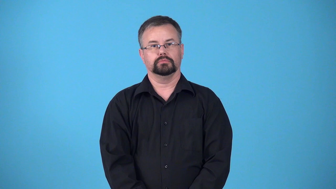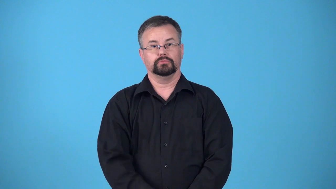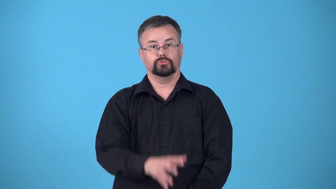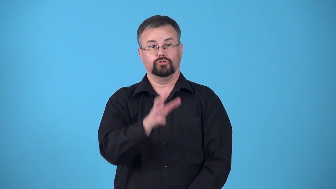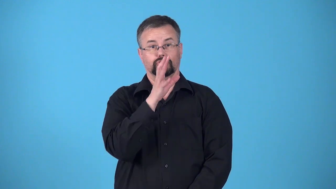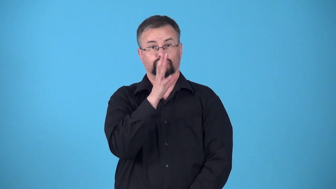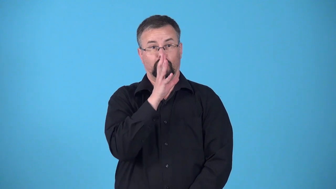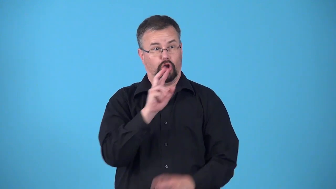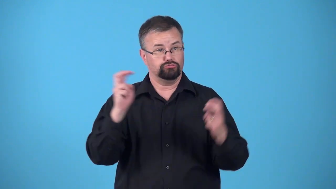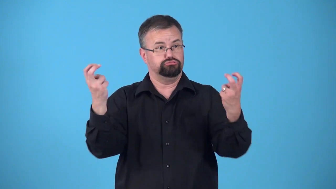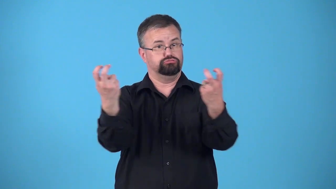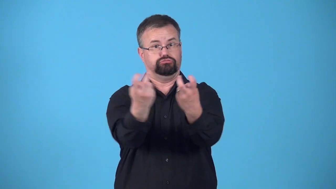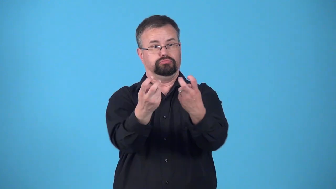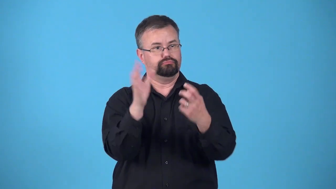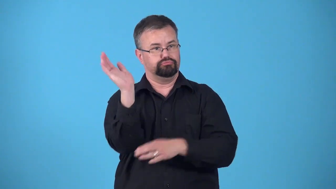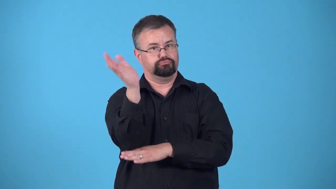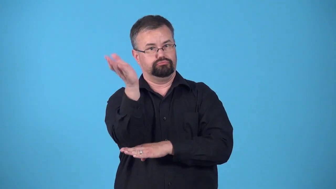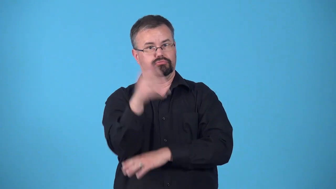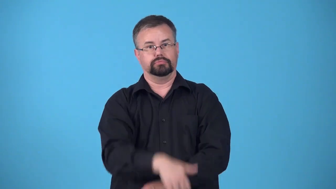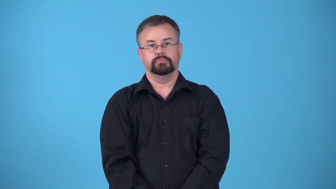take the floor